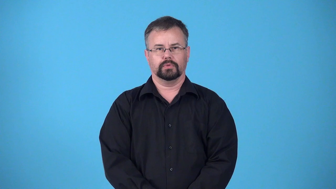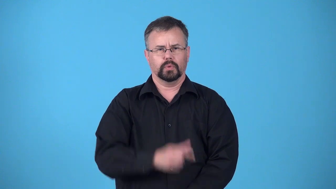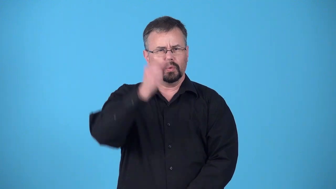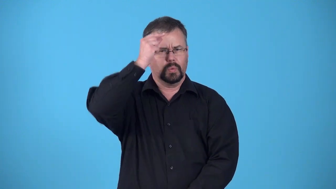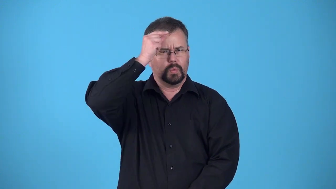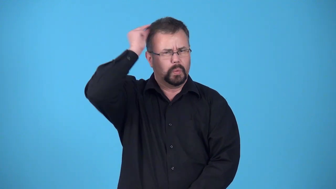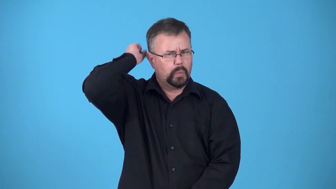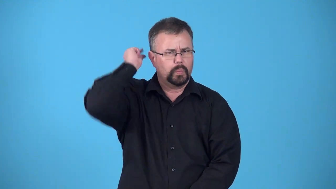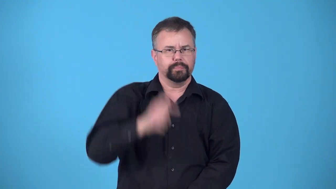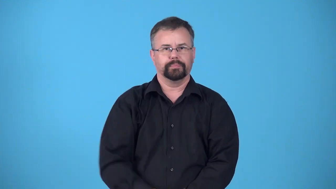close